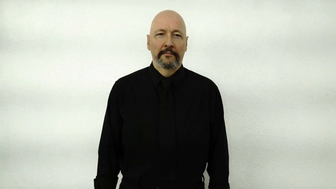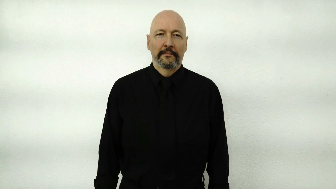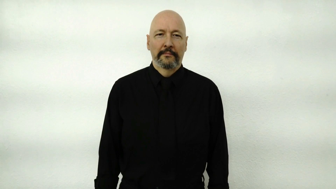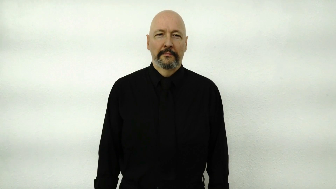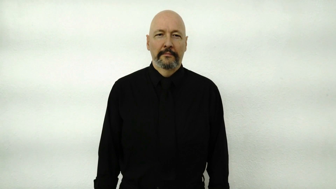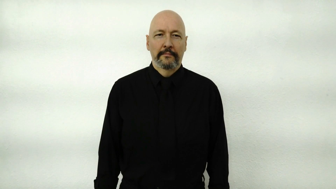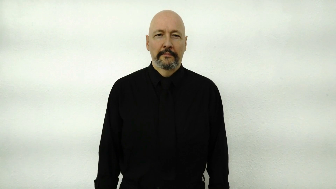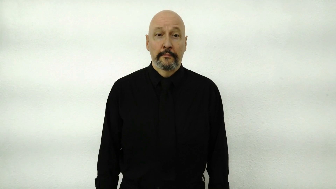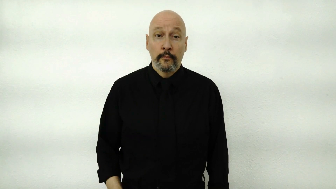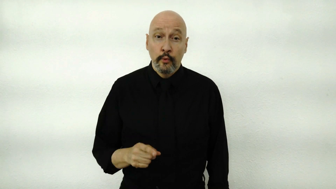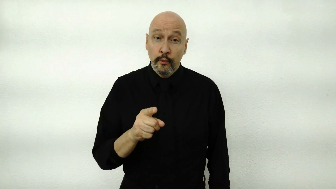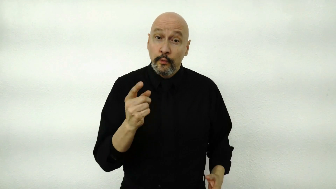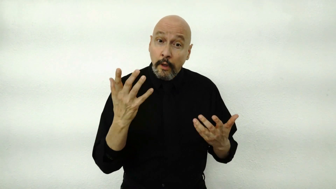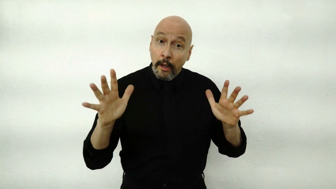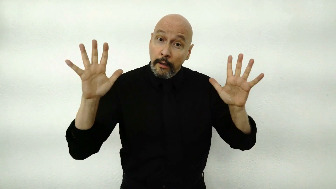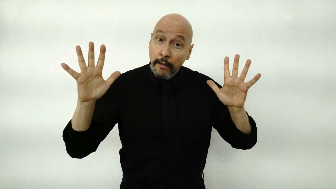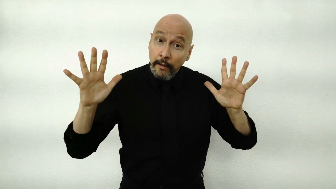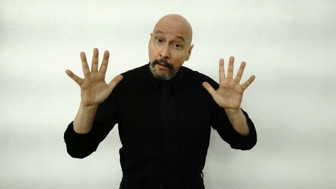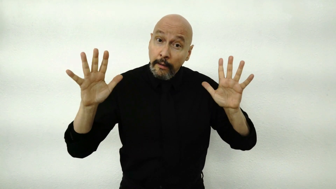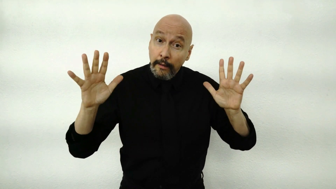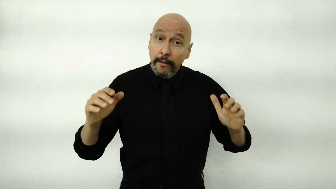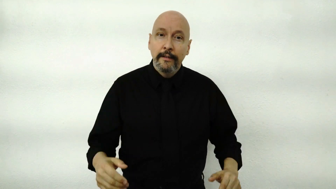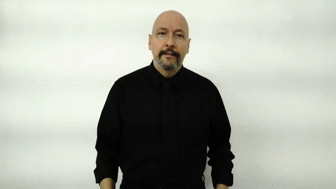Are you finished? (YOU ALL-DONE?)